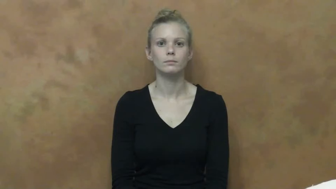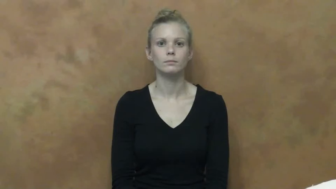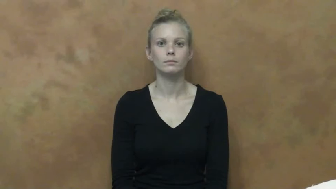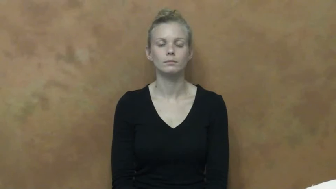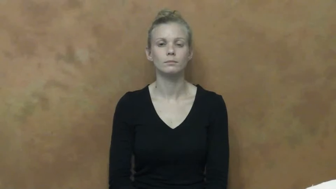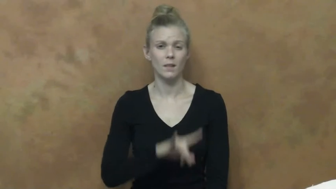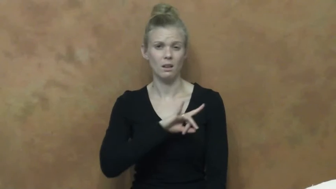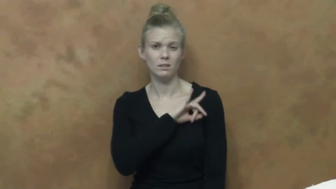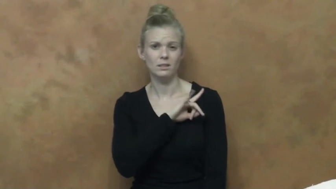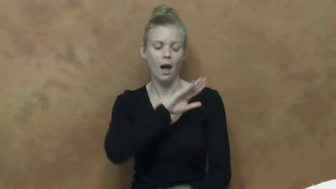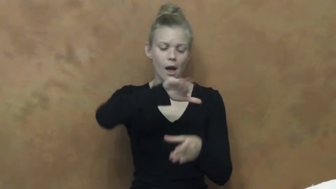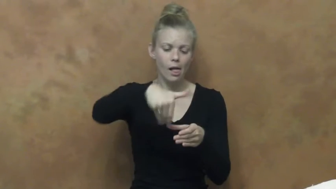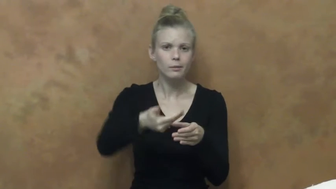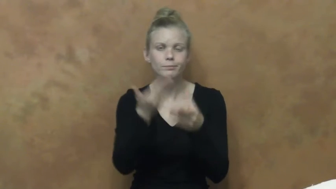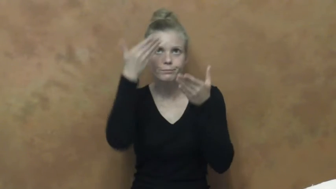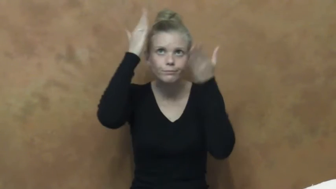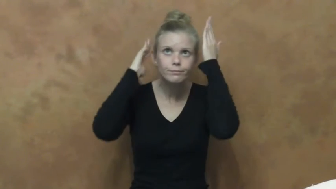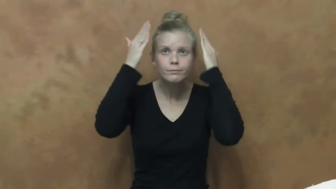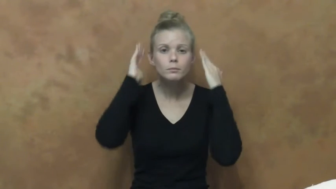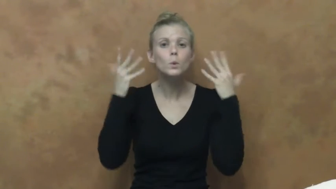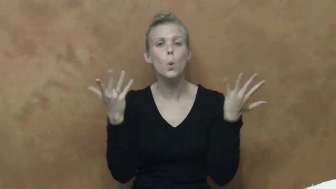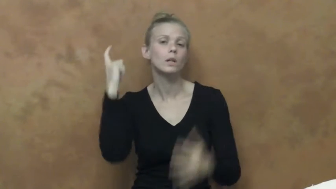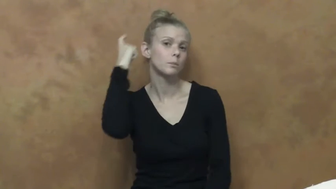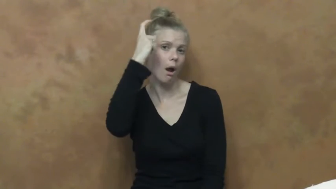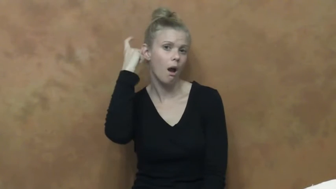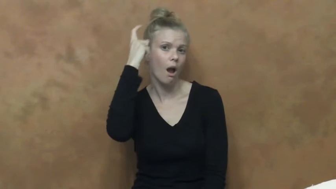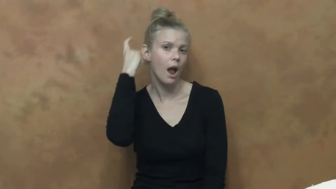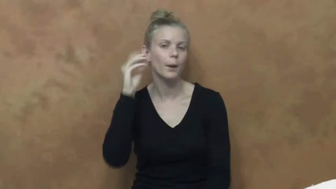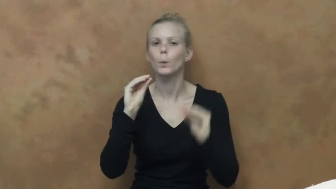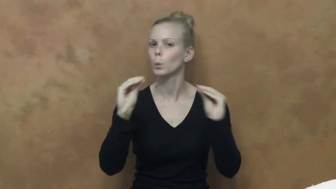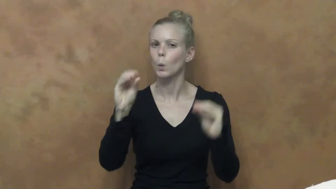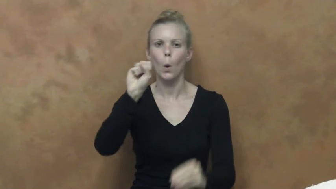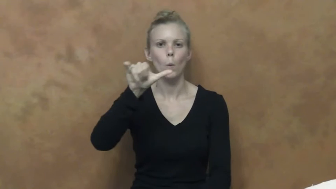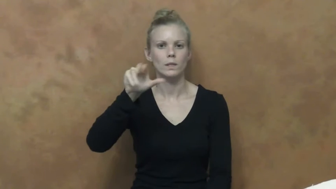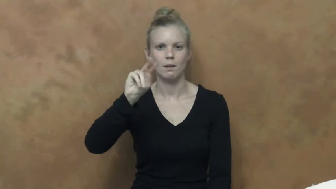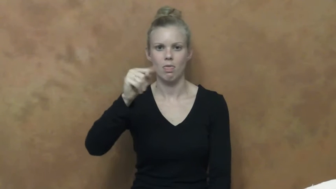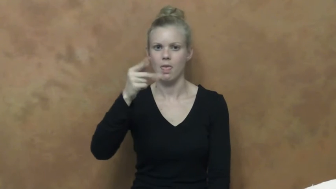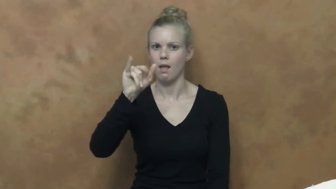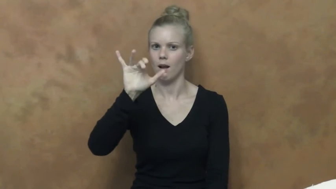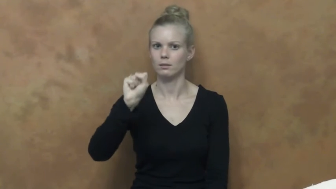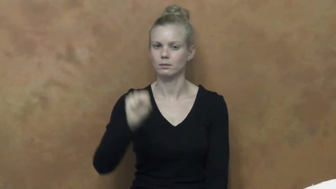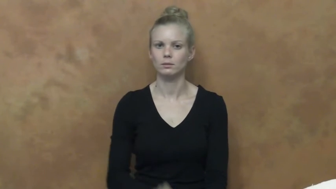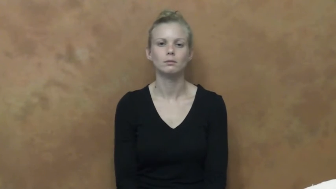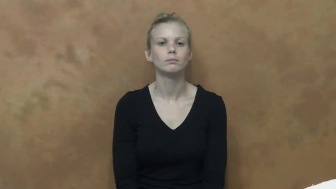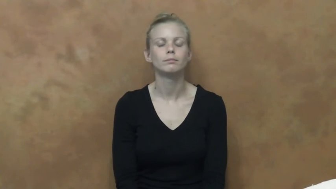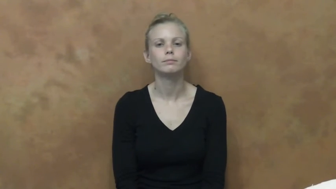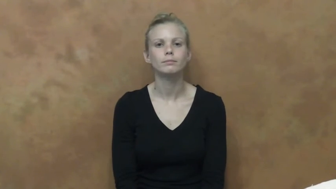children's hair balm